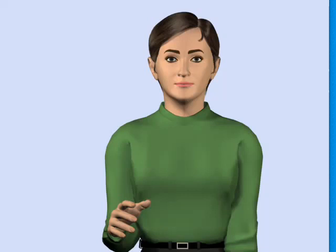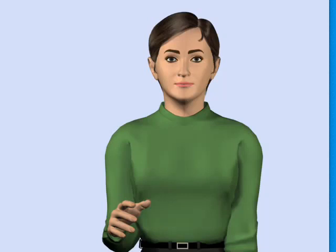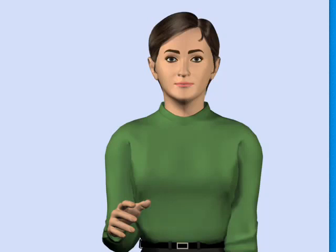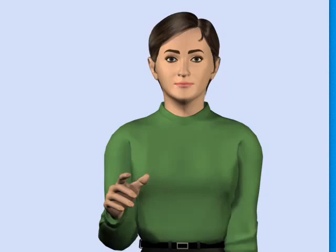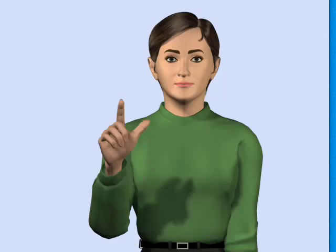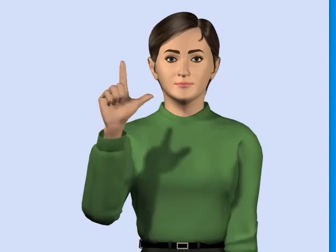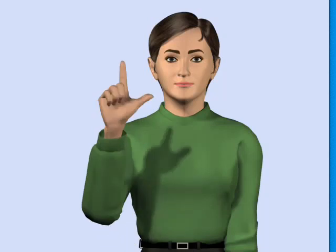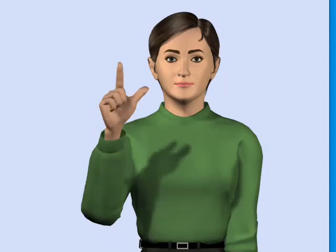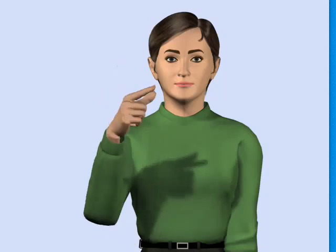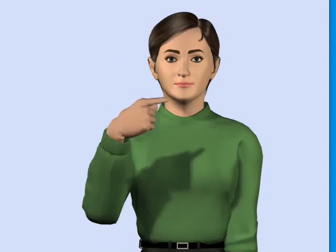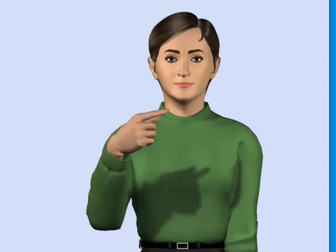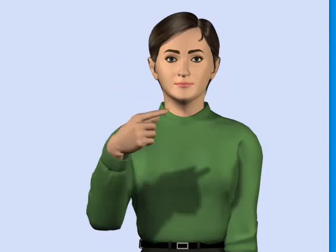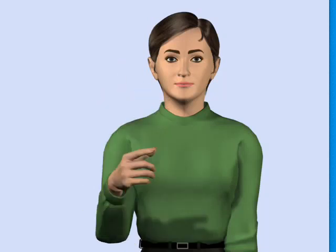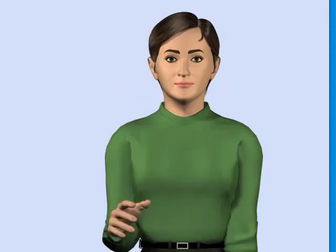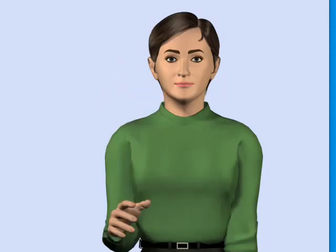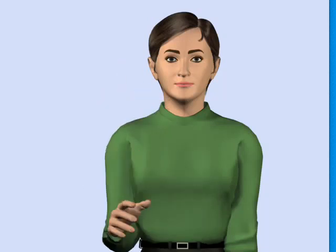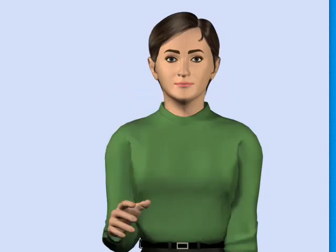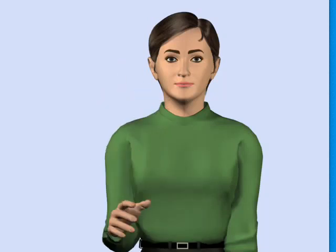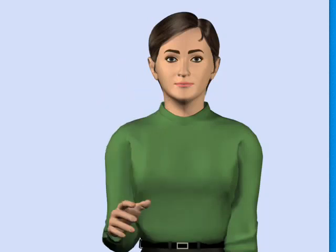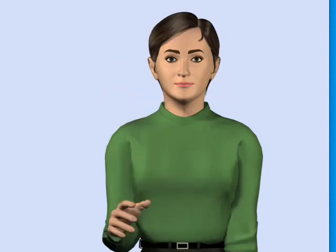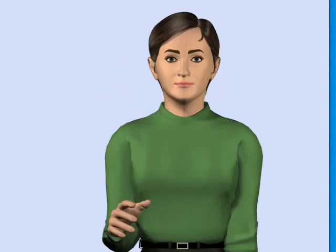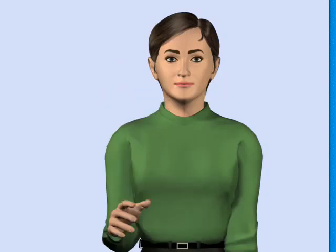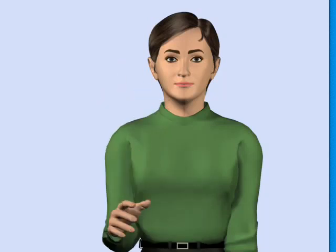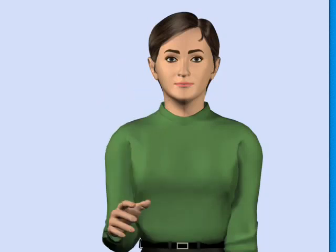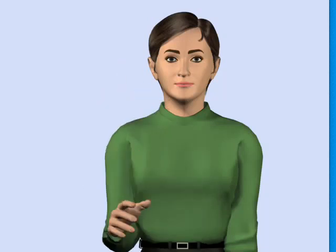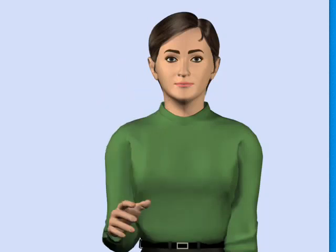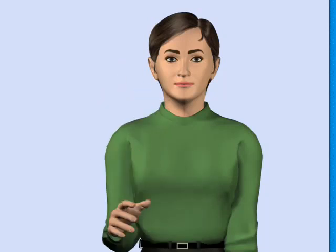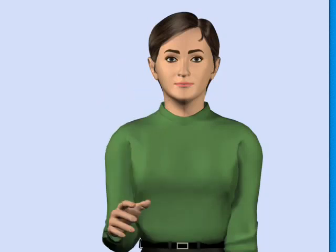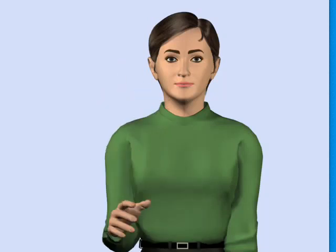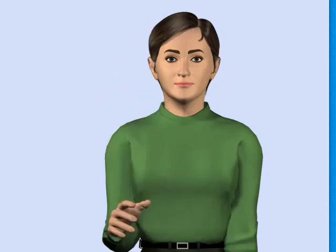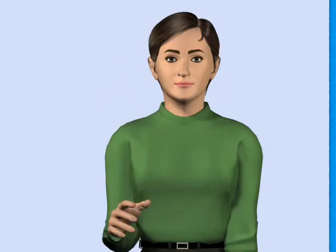Lake George,NY,Lake Geneva,WI